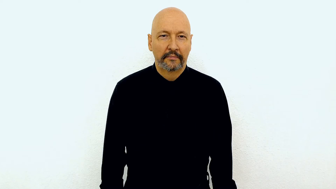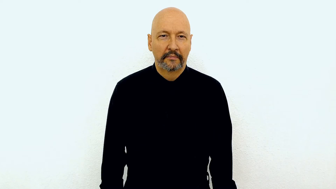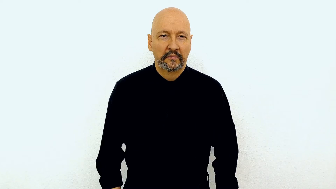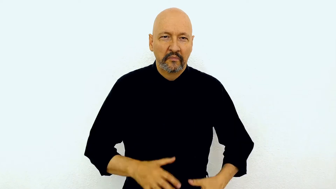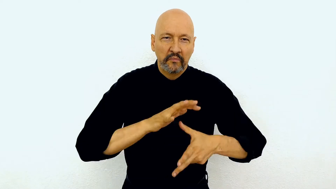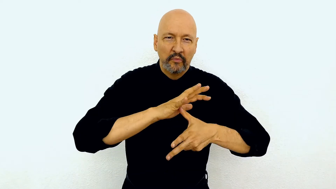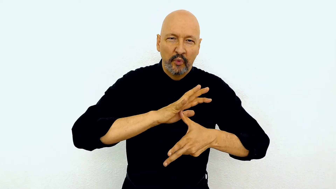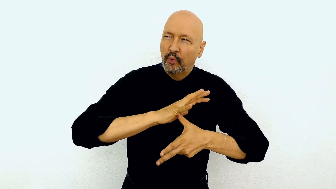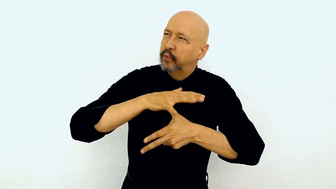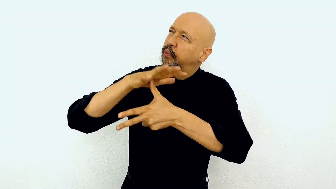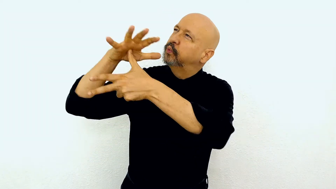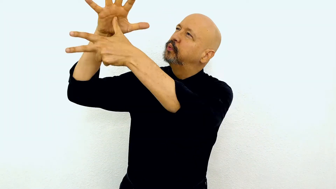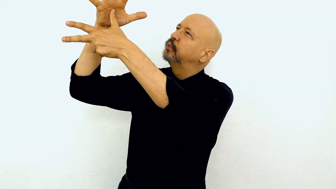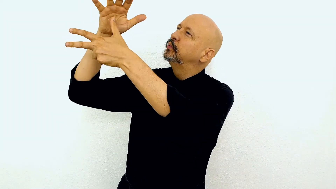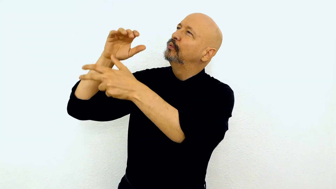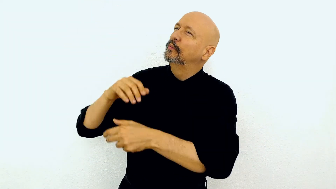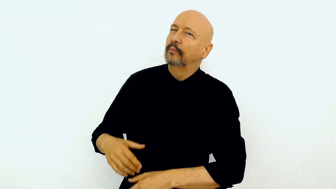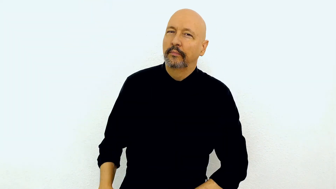HELICOPTER CL: 3 "fly away"-[version]